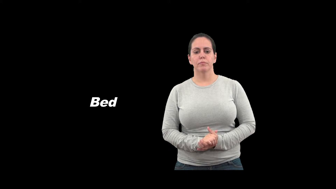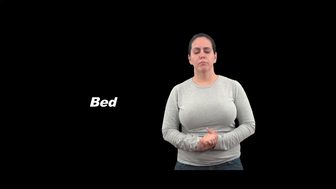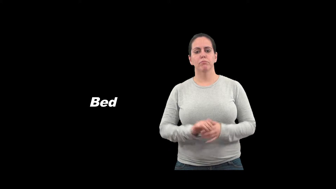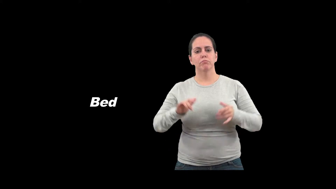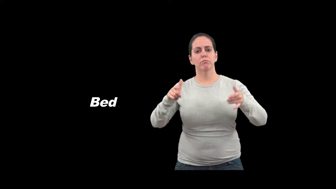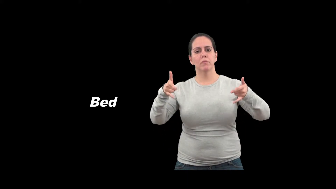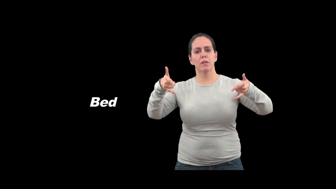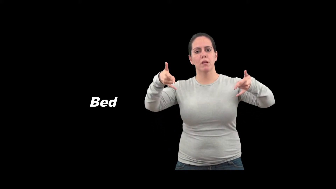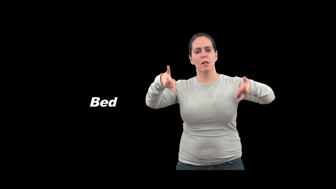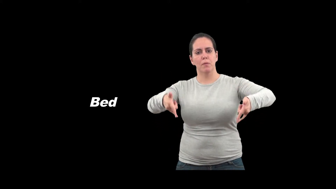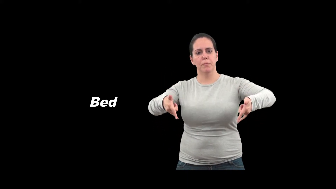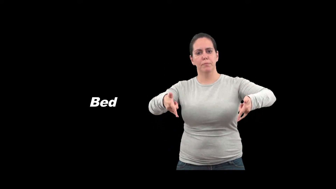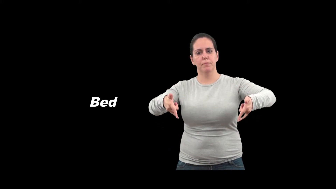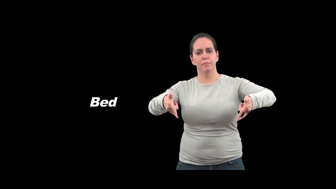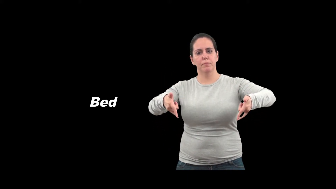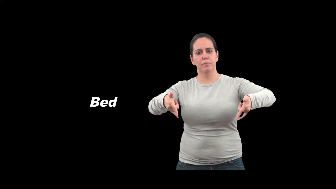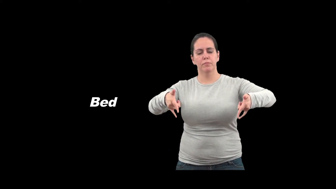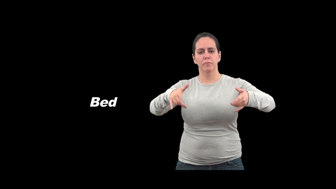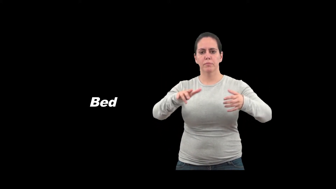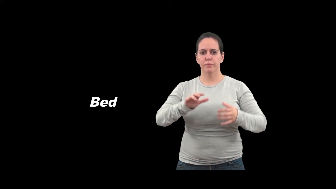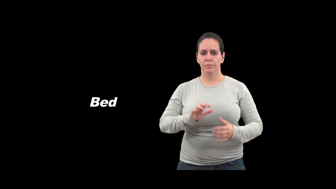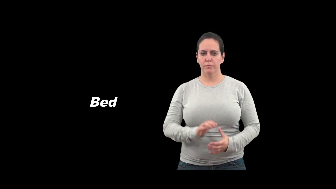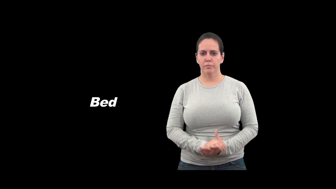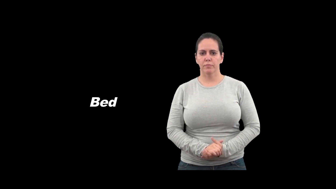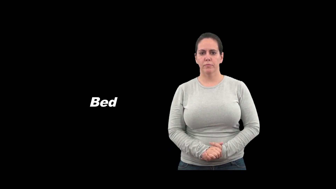Bed